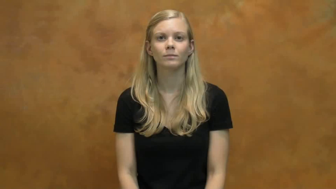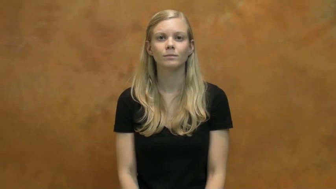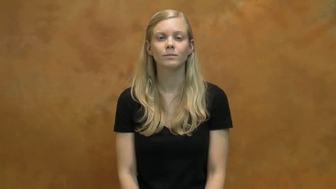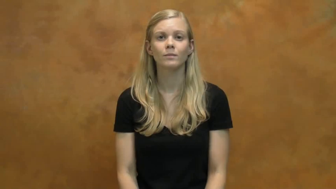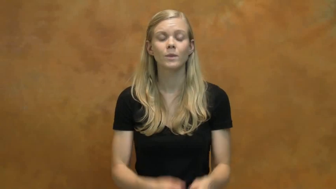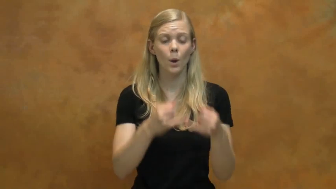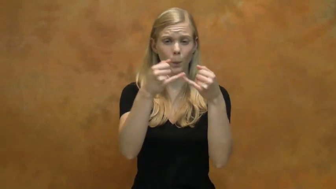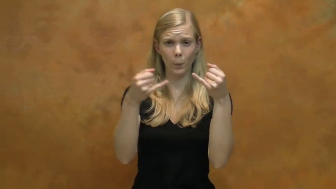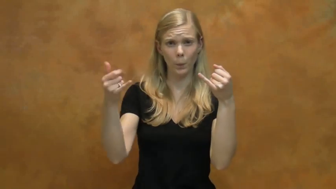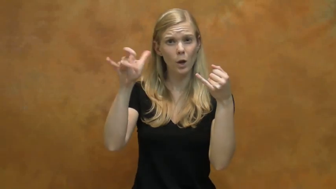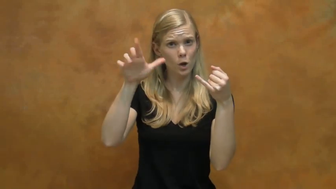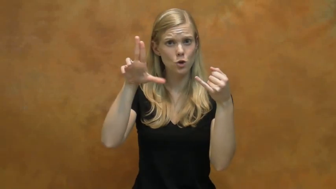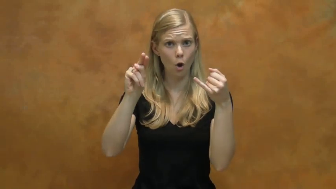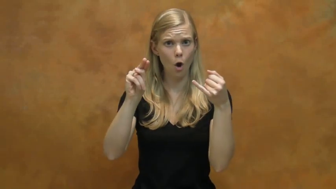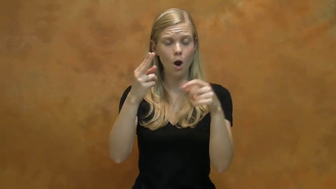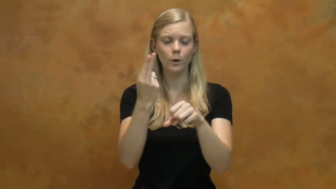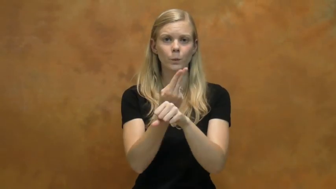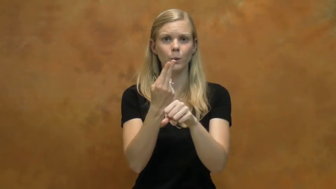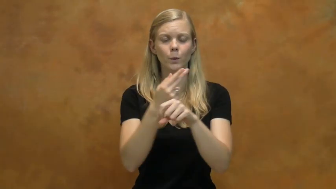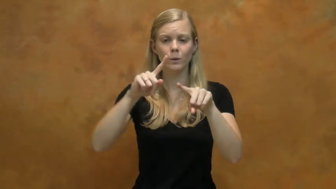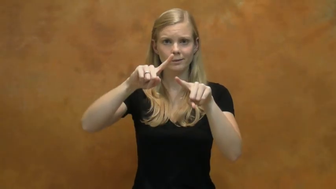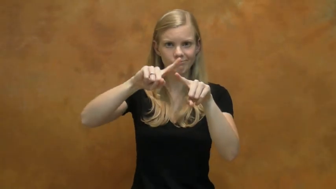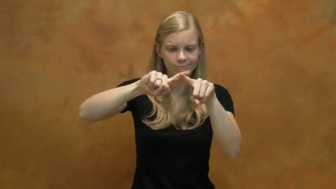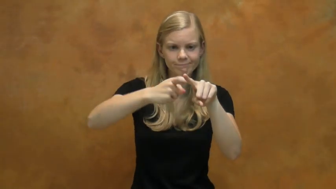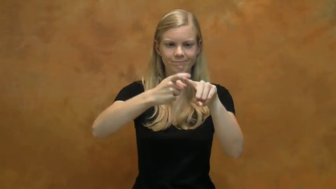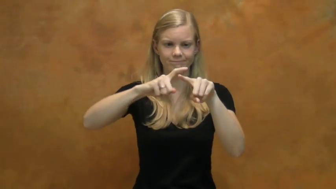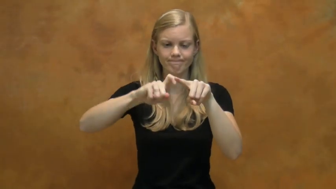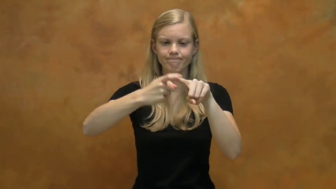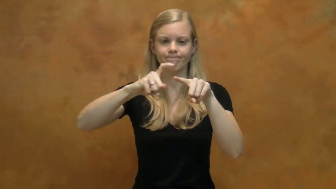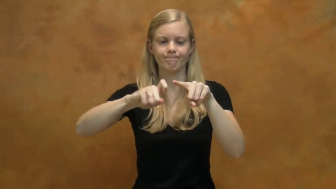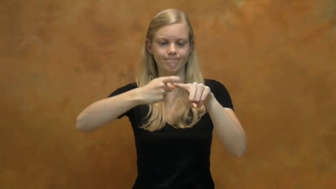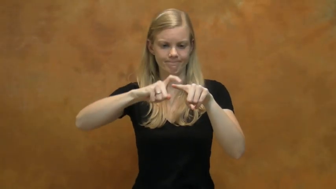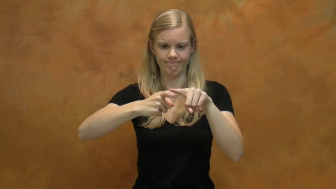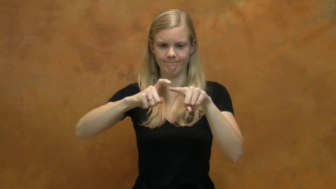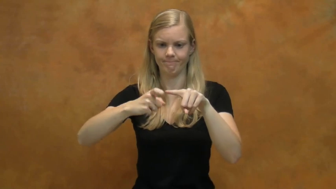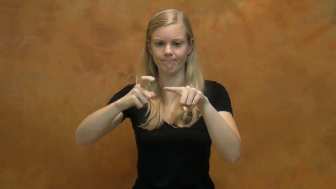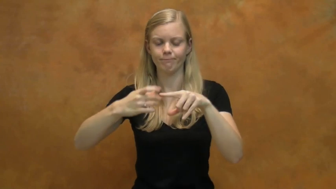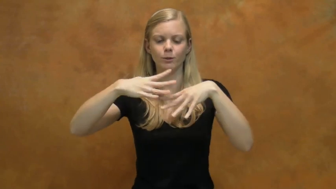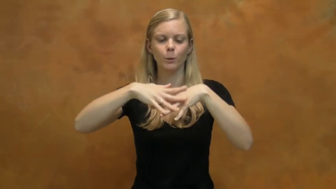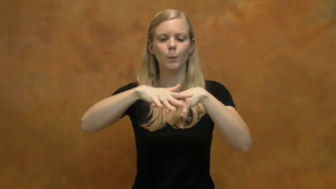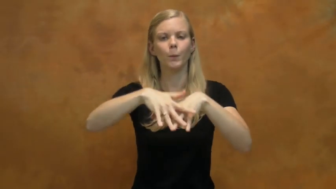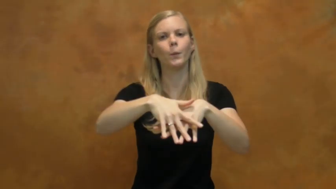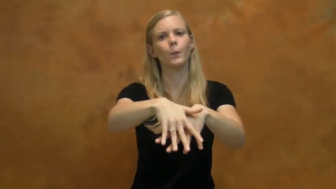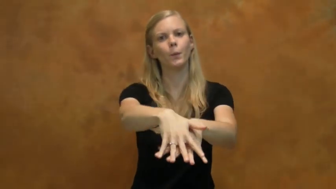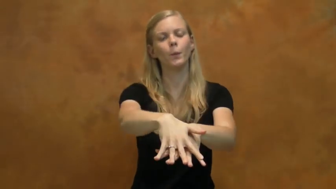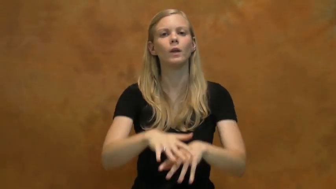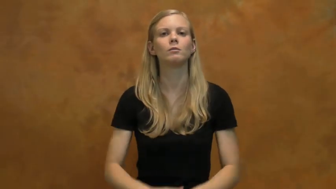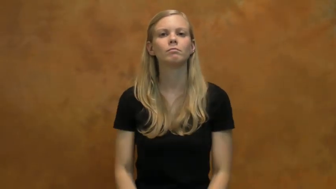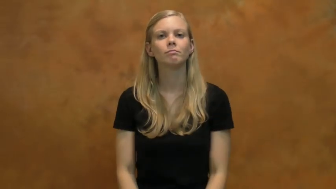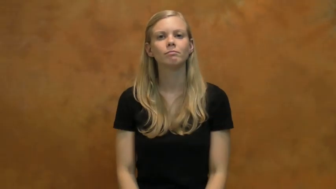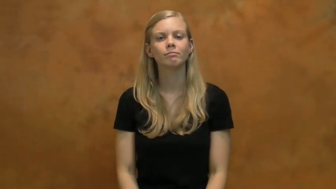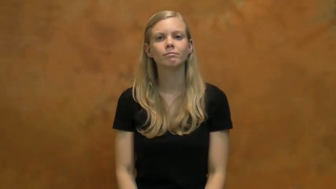crocheting